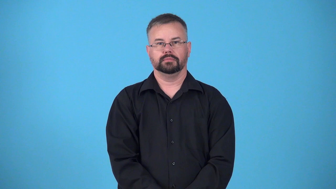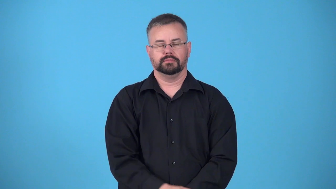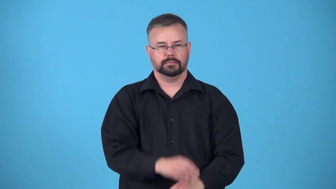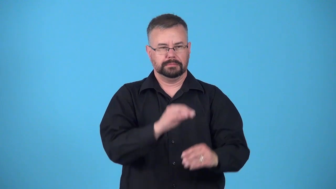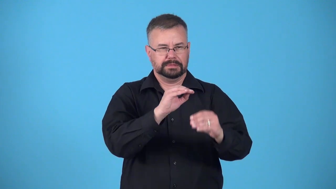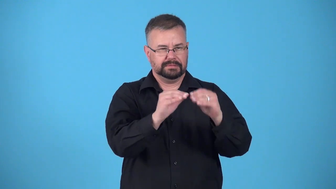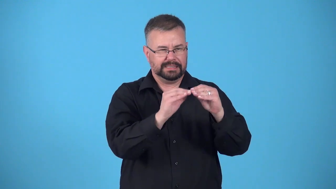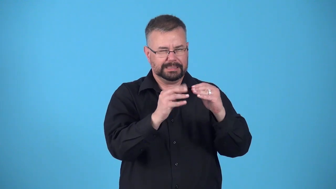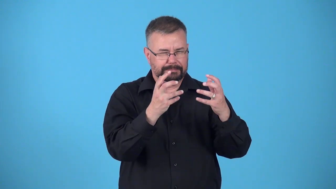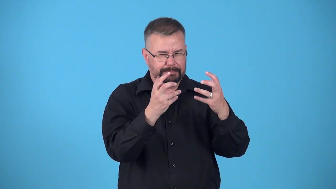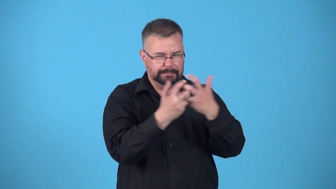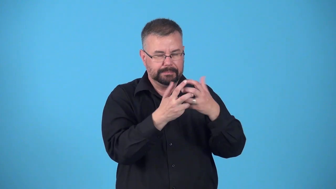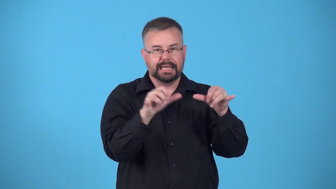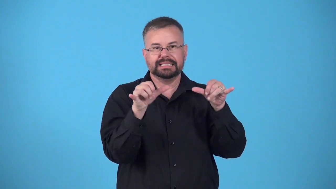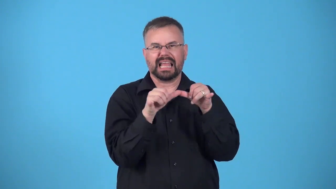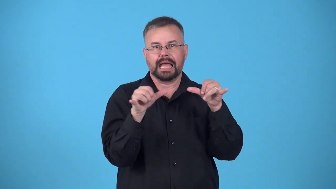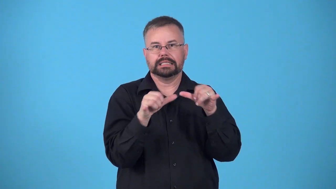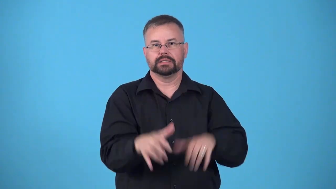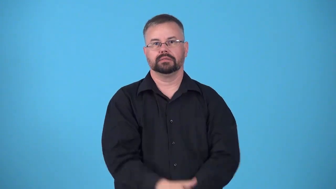size